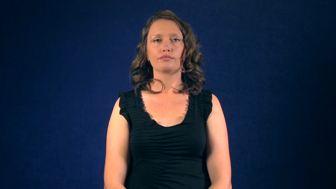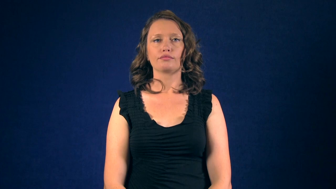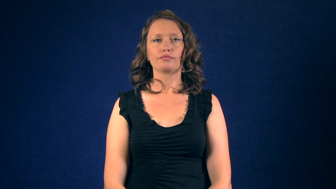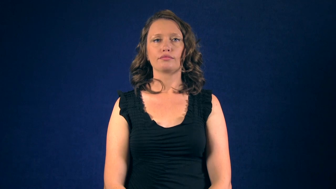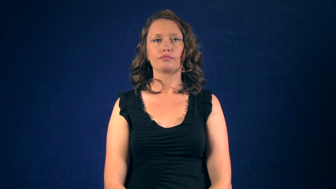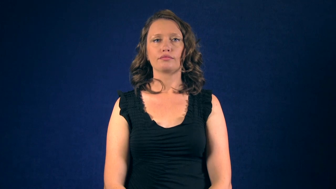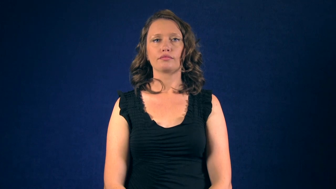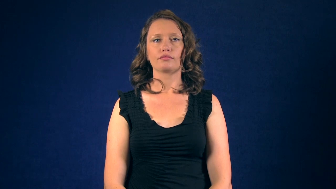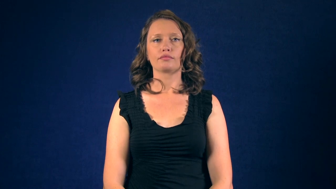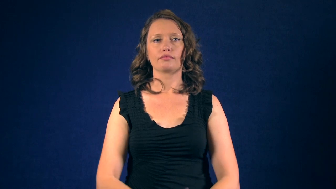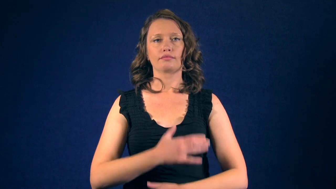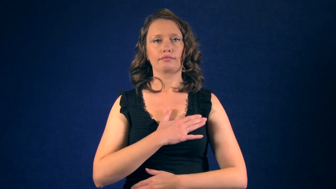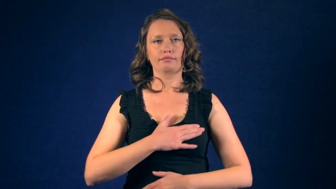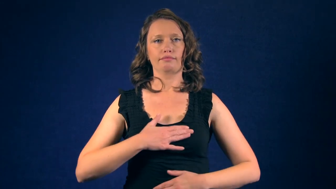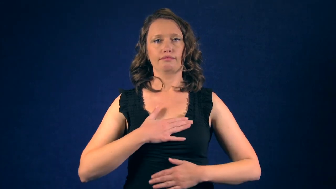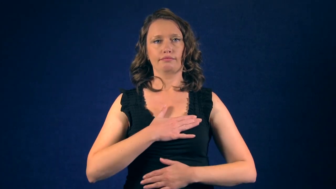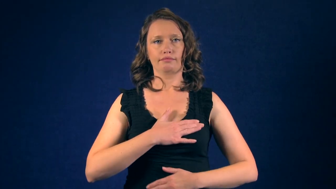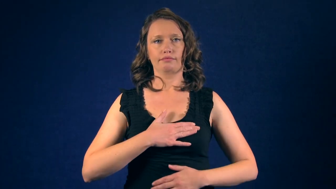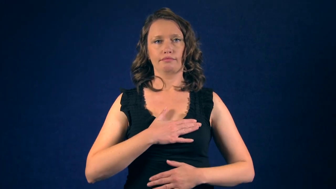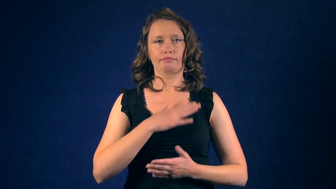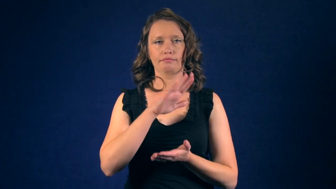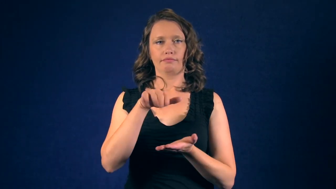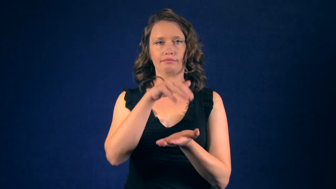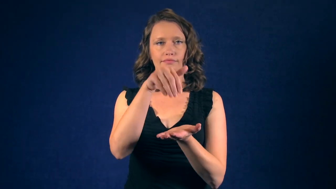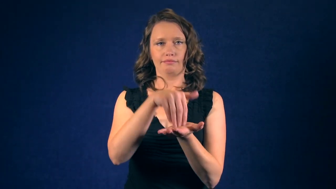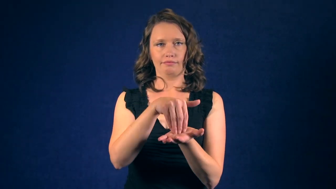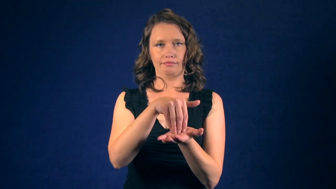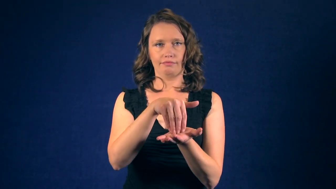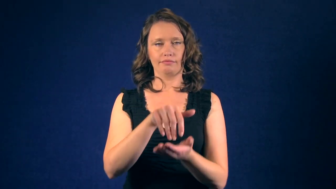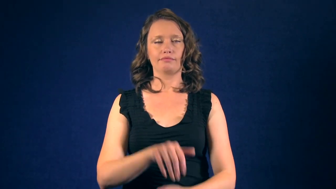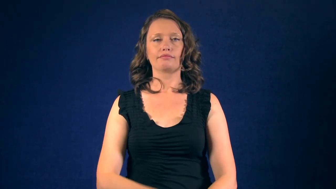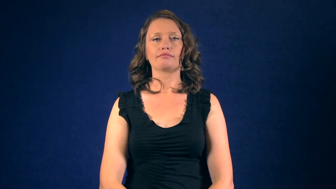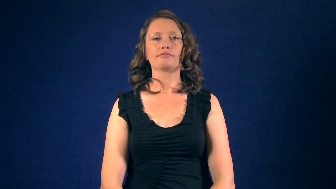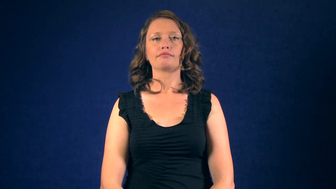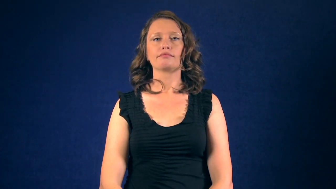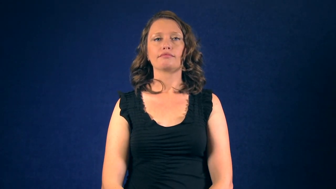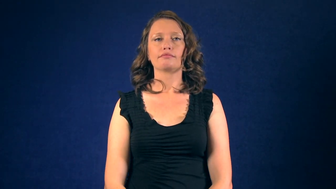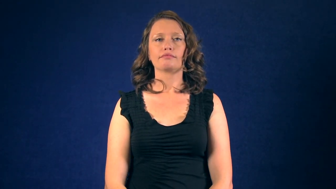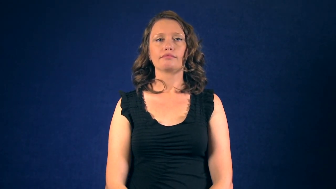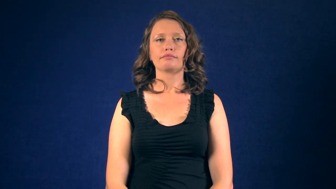Entertainment Center